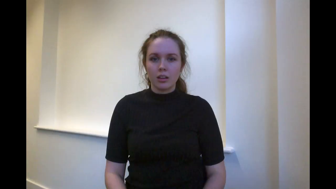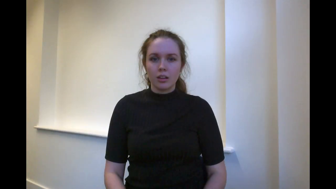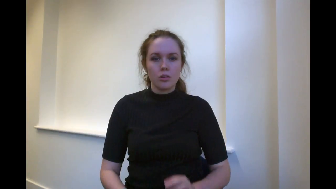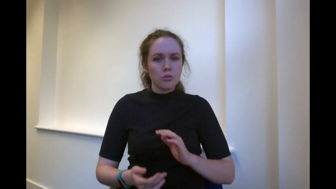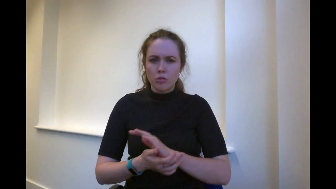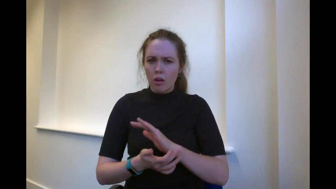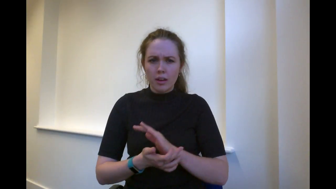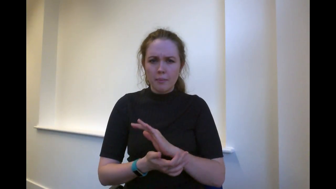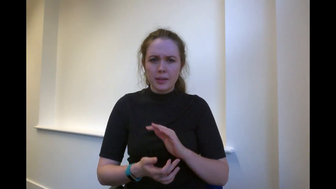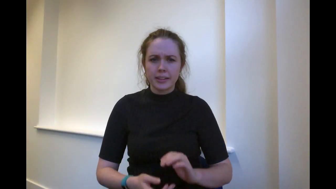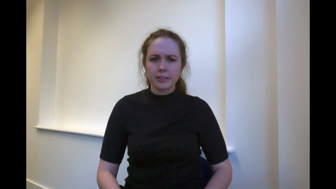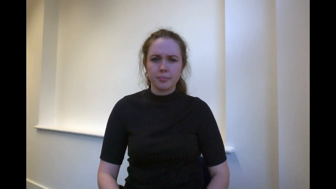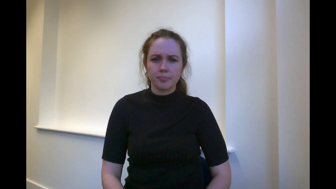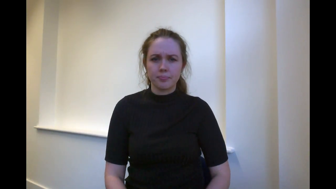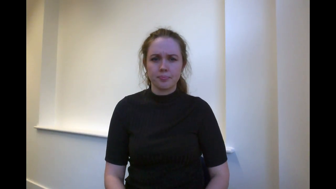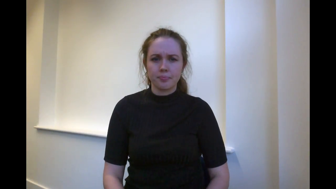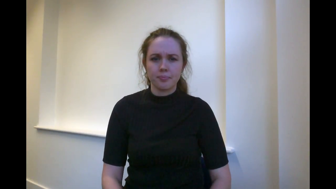Not happy